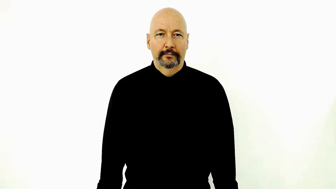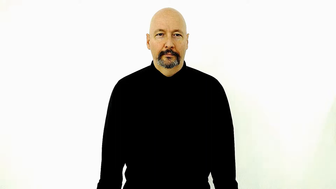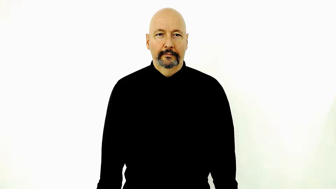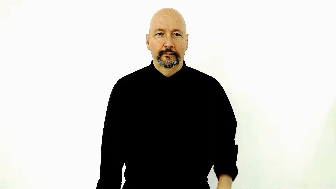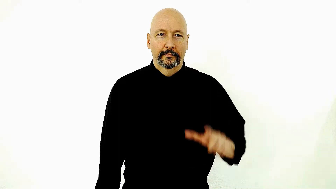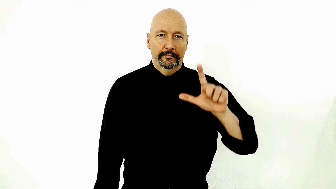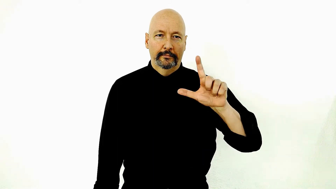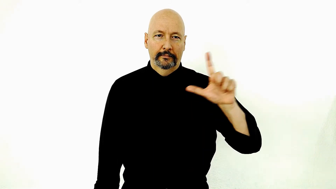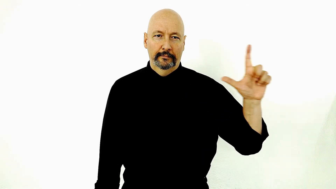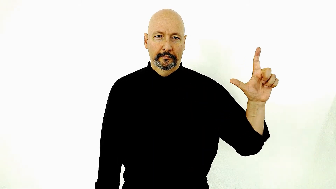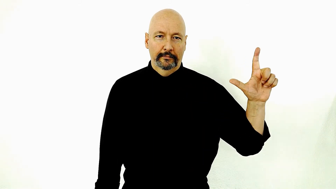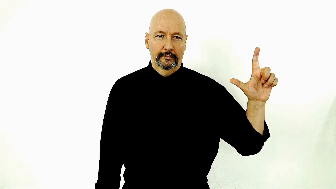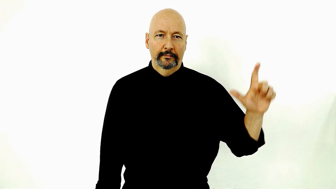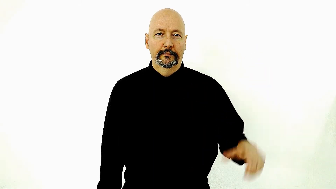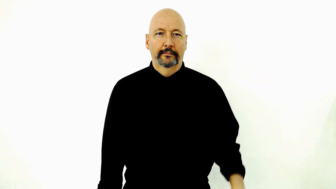LEFT-[direction]-[left-hand-version]